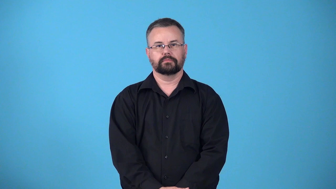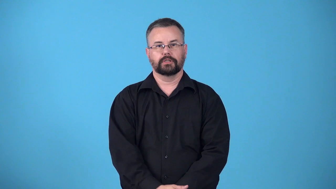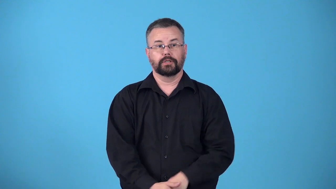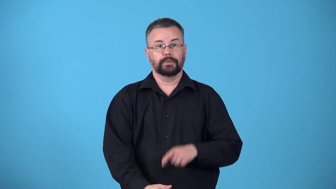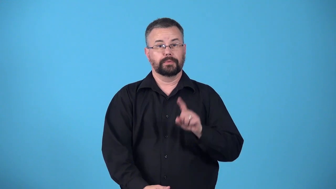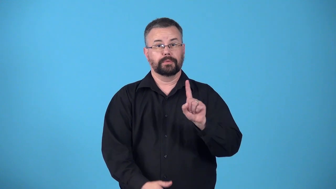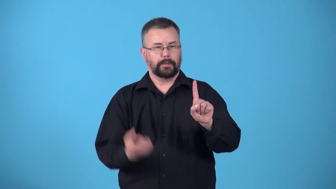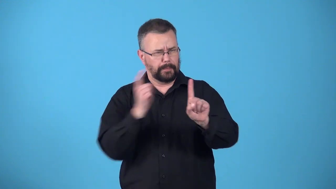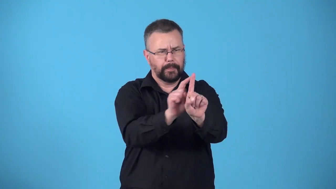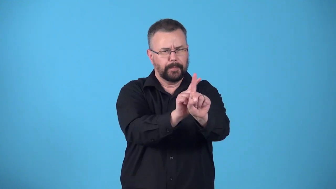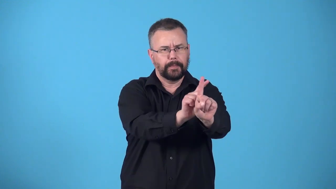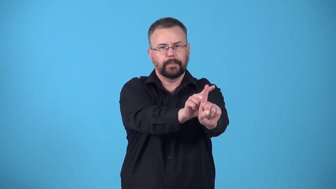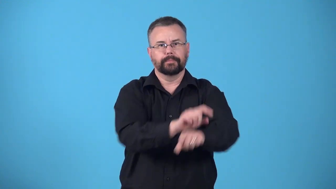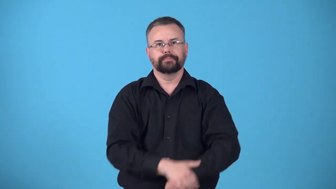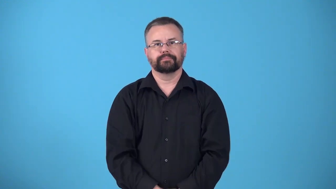come right behind,come right after